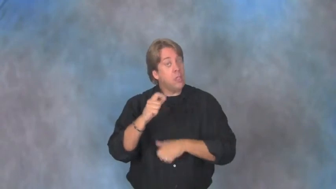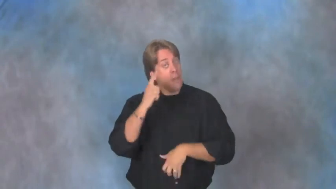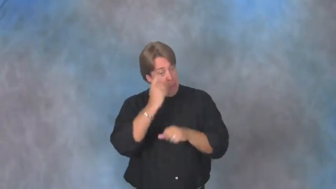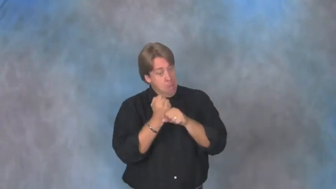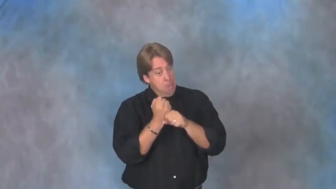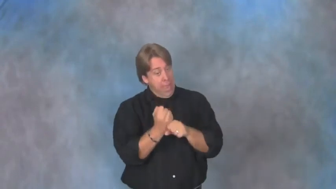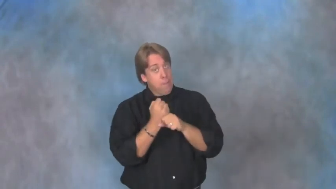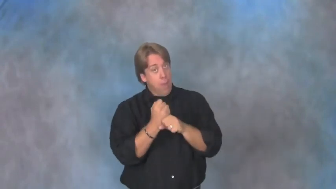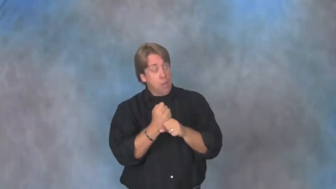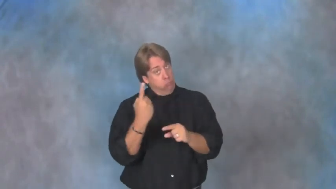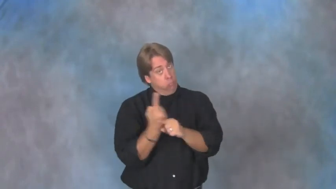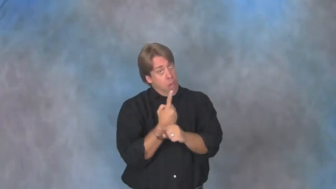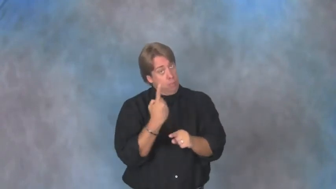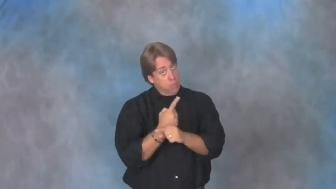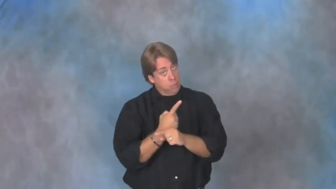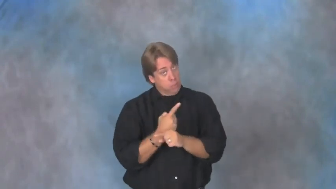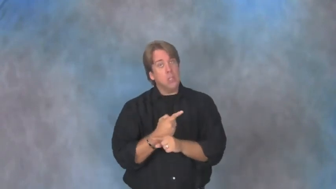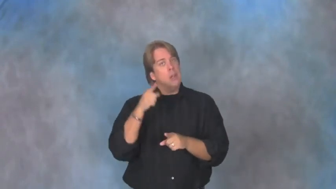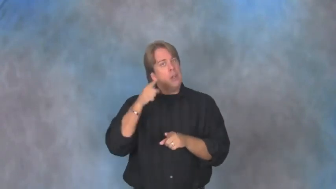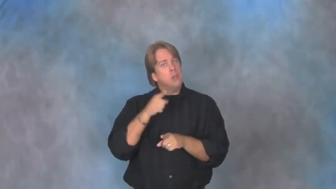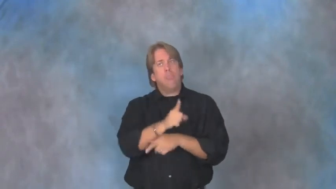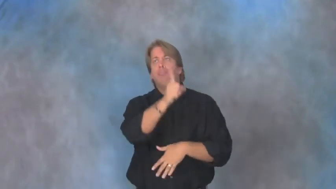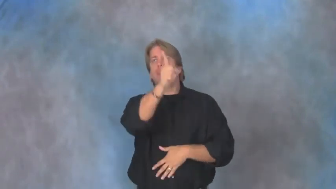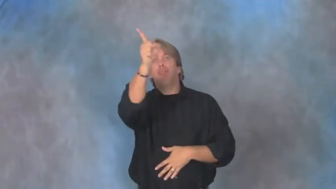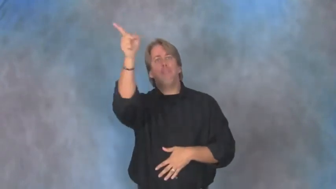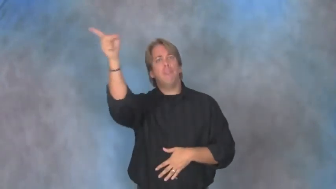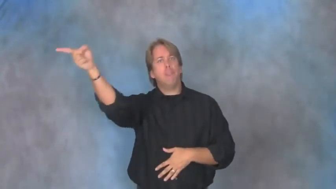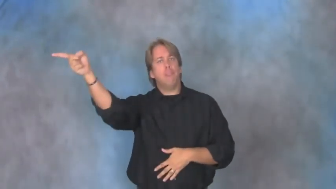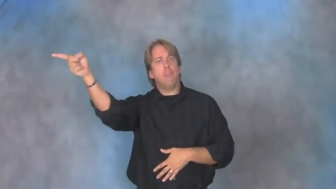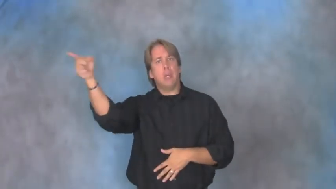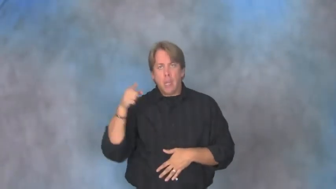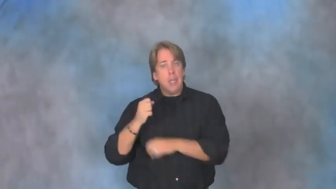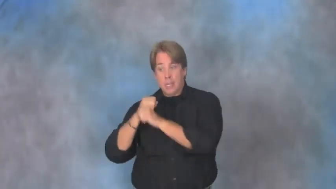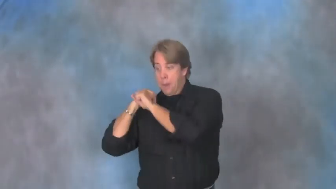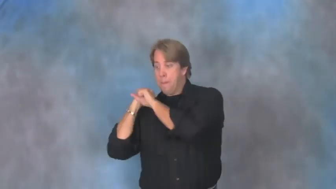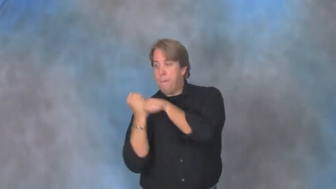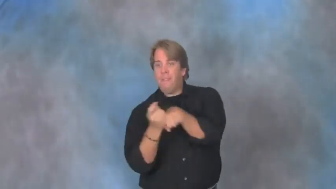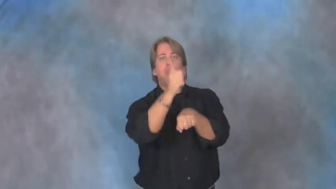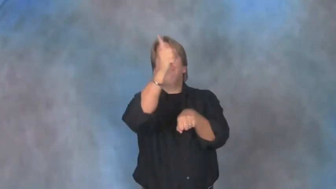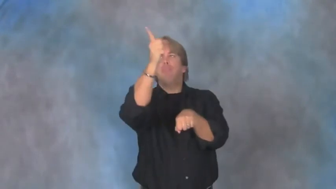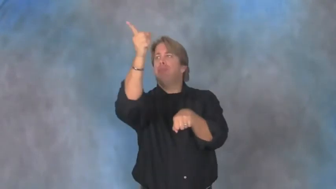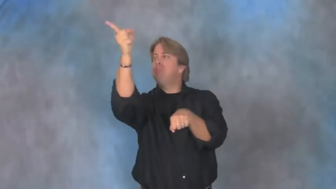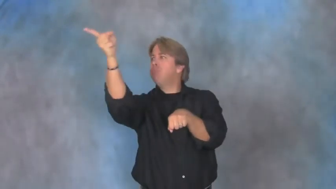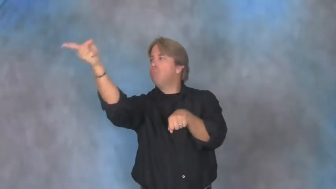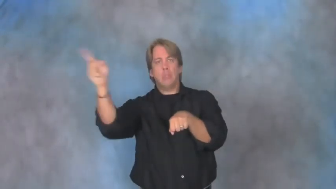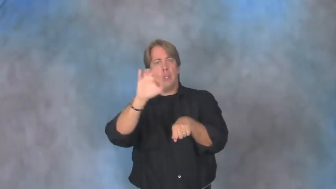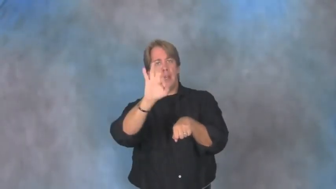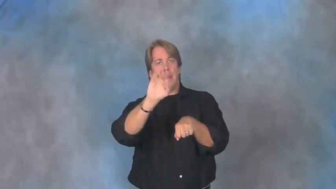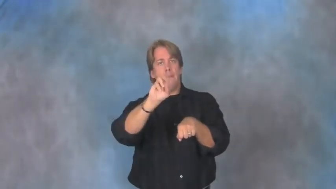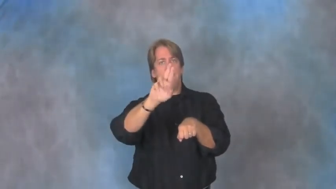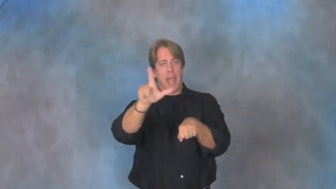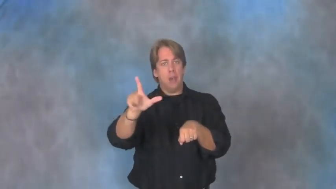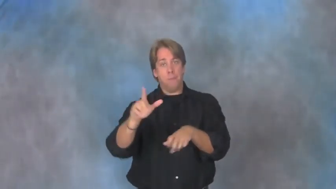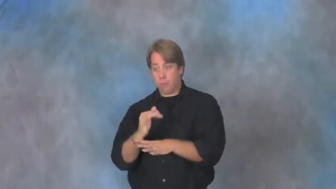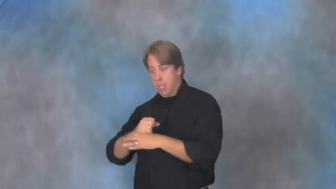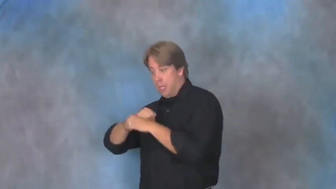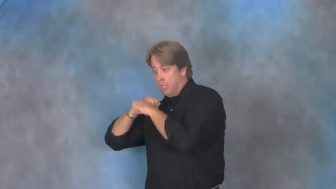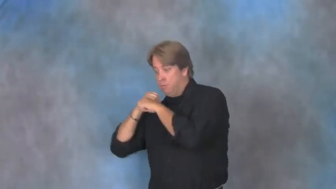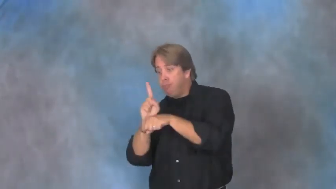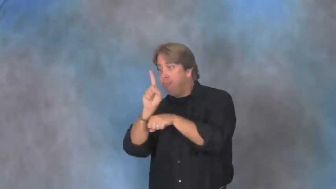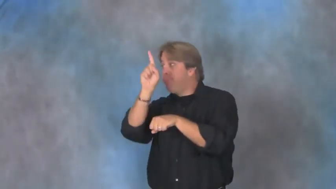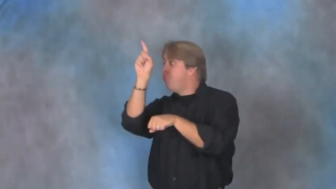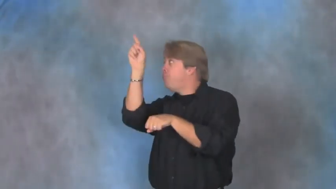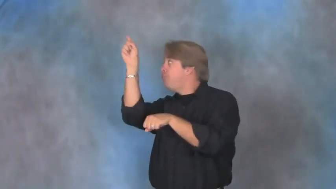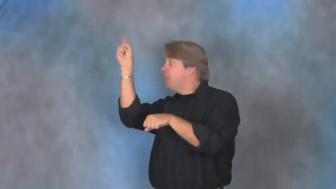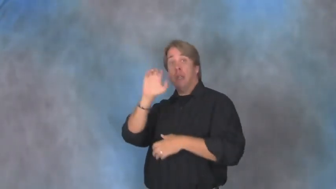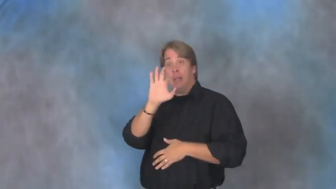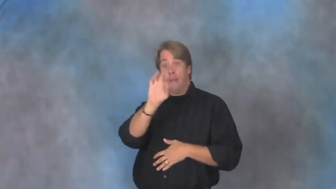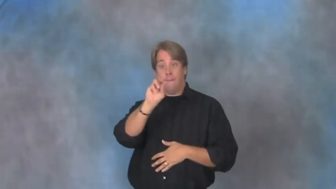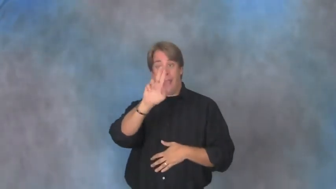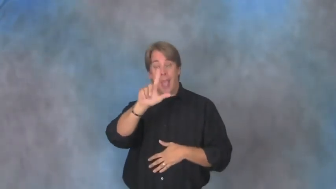foul,foul ball,not in play,out of play